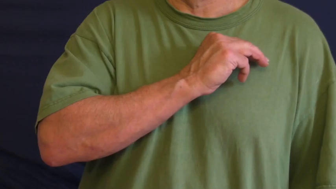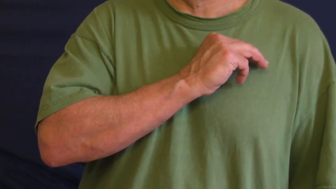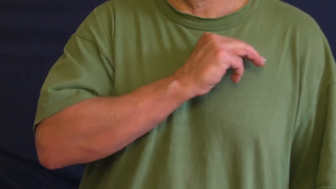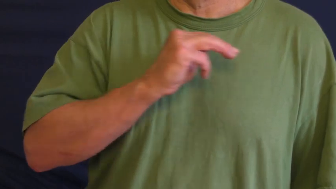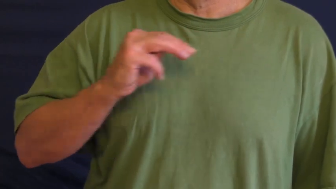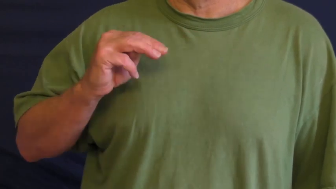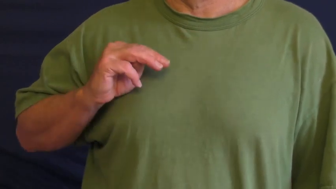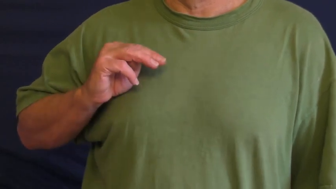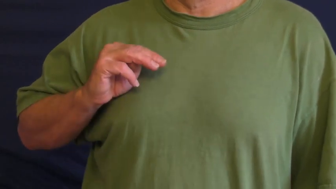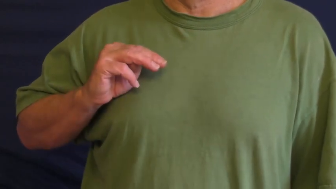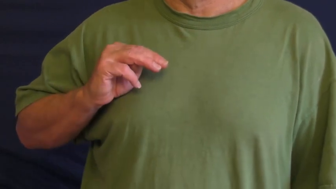Macon,GA,Marietta,GA